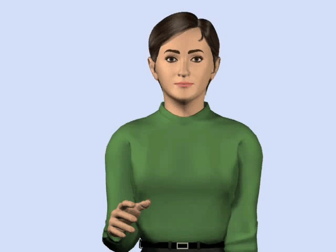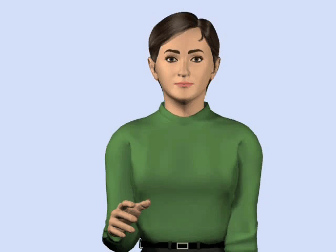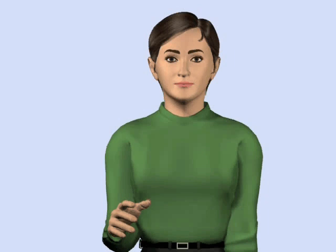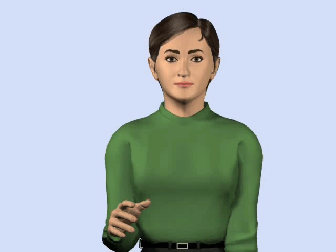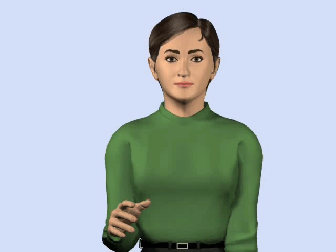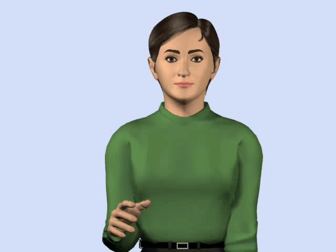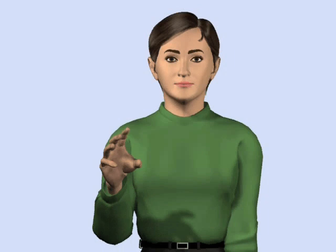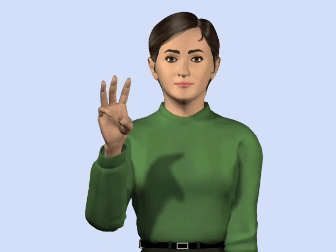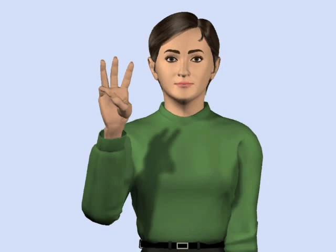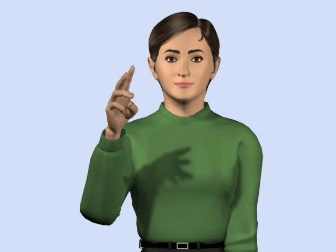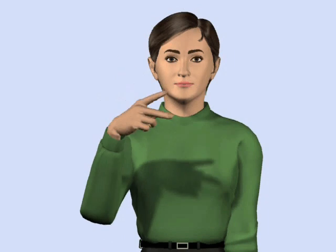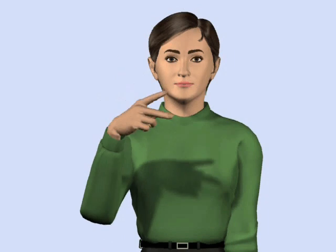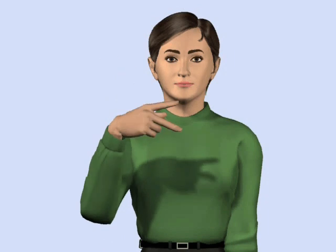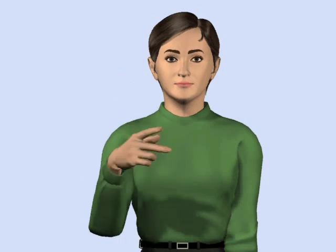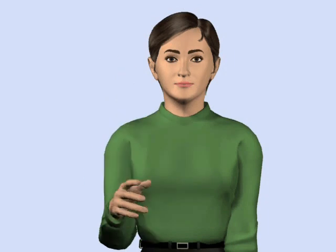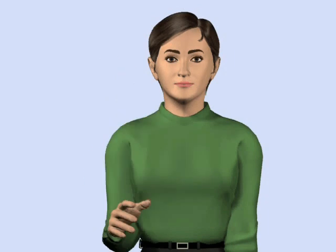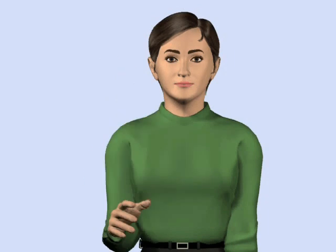Woodland Park